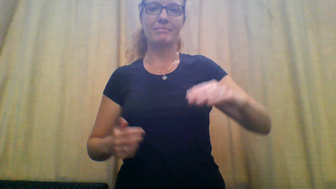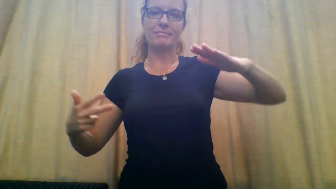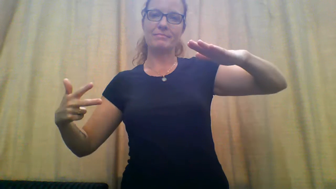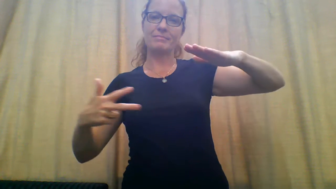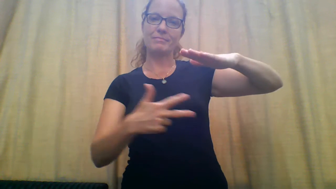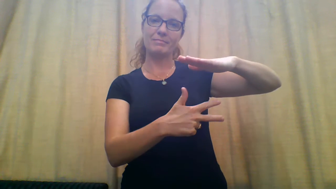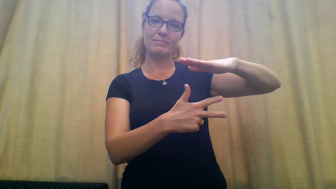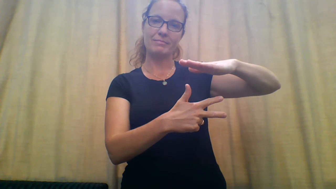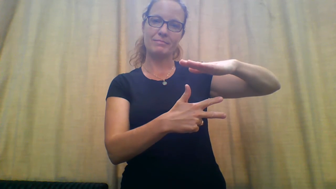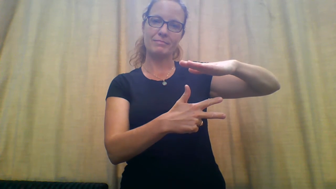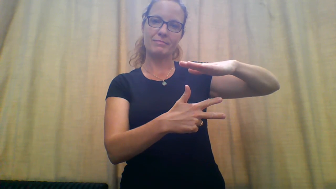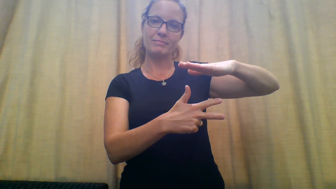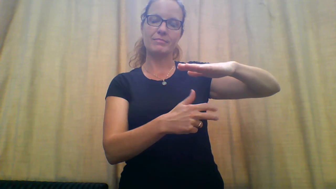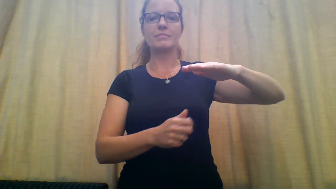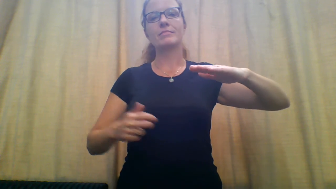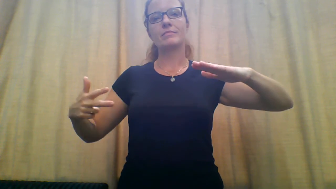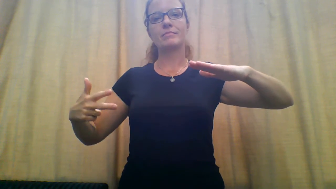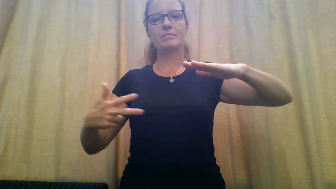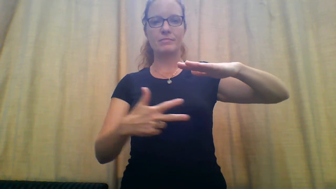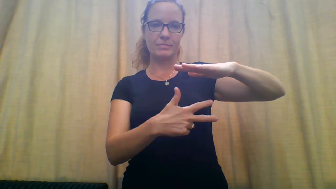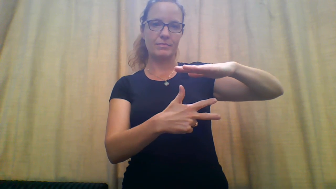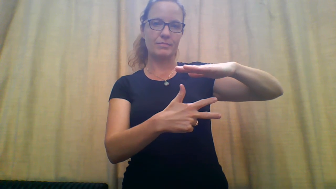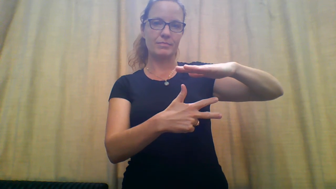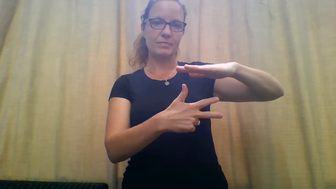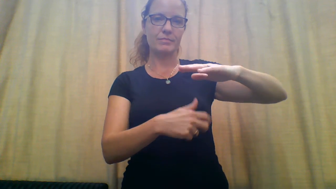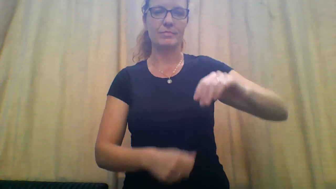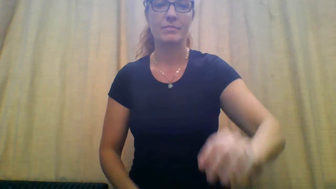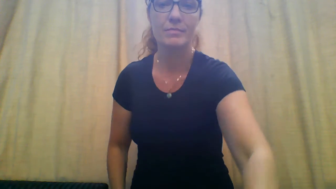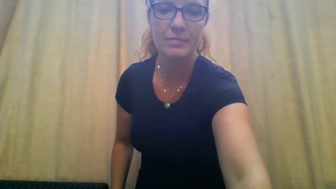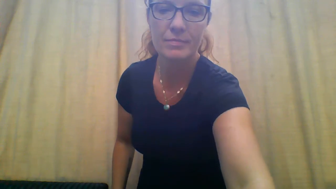Garage